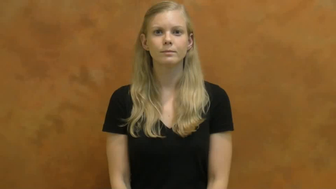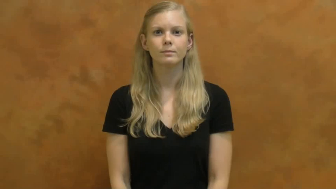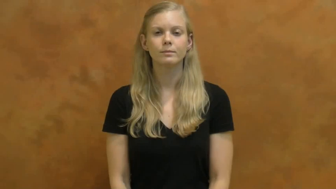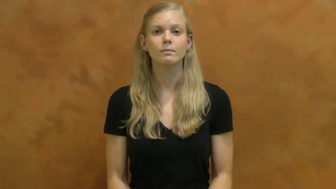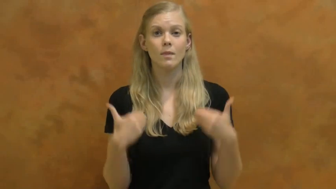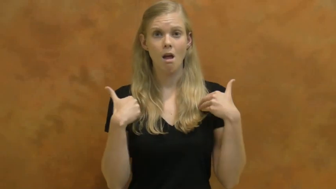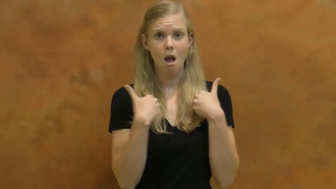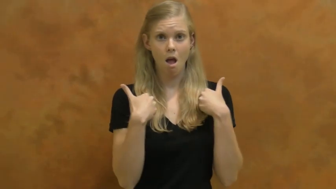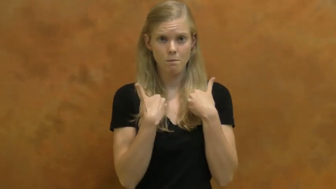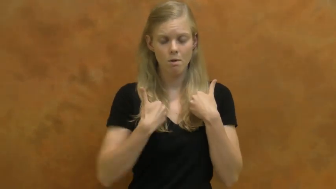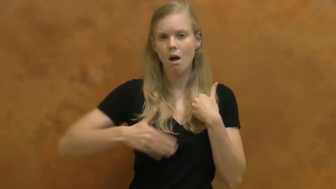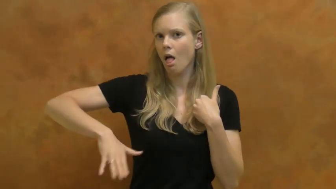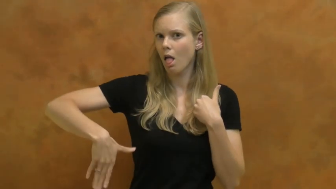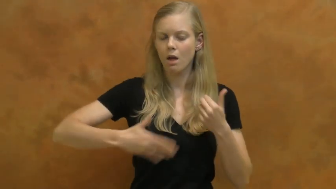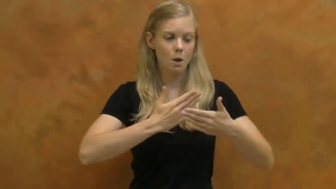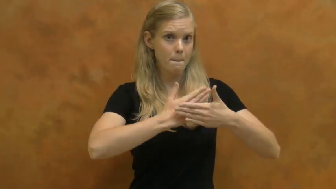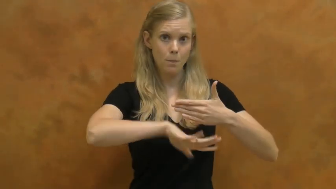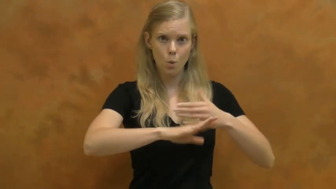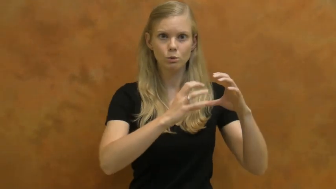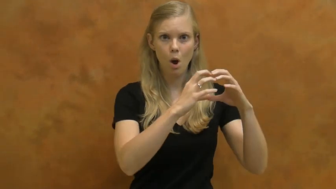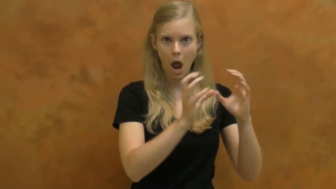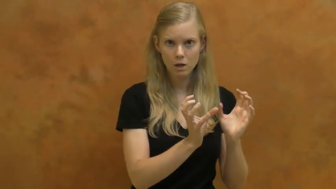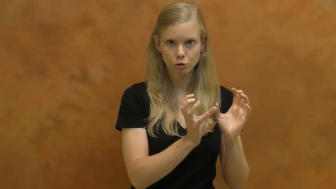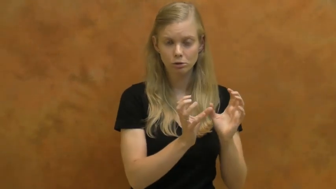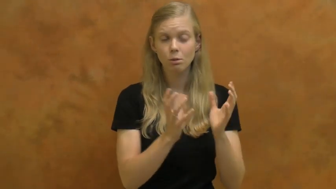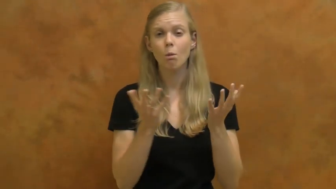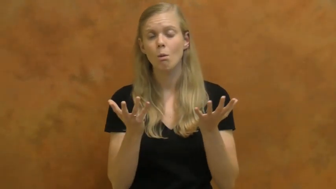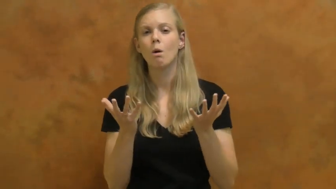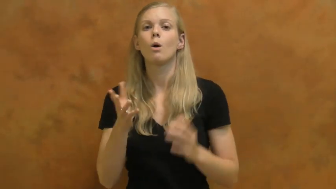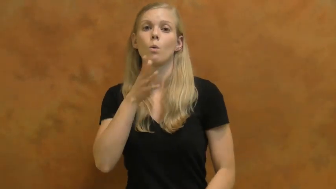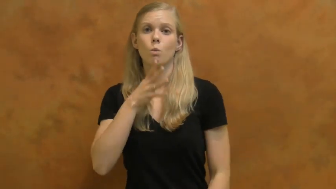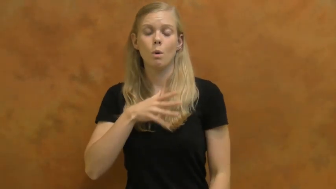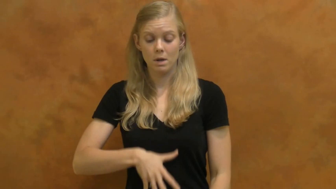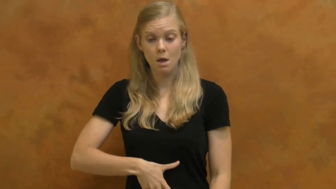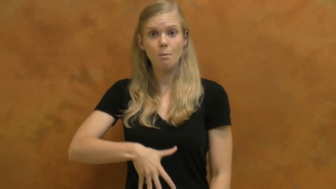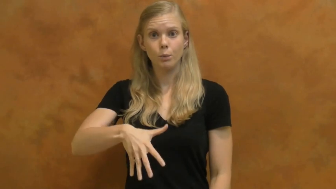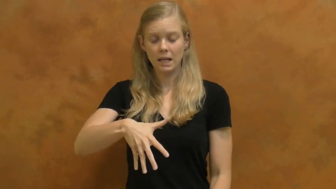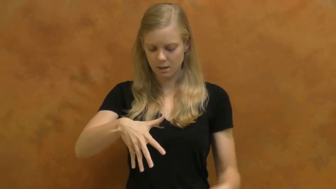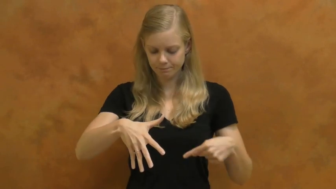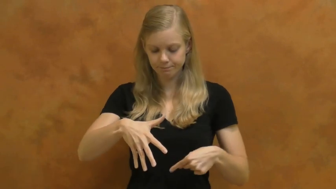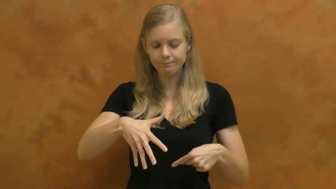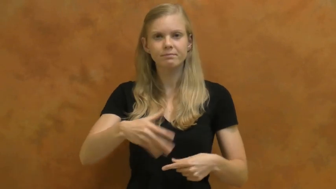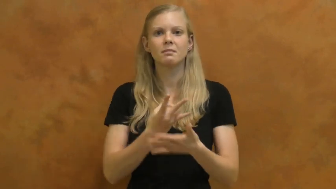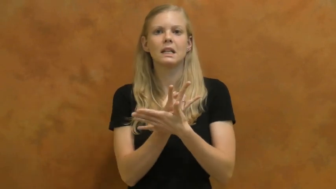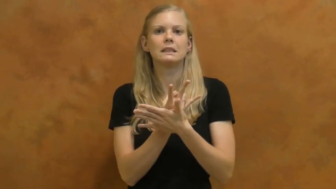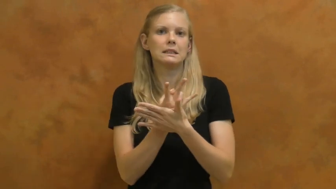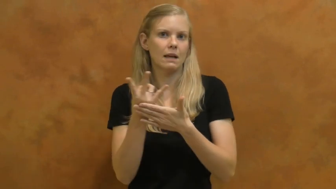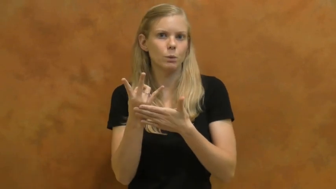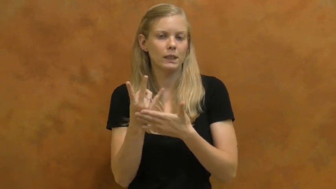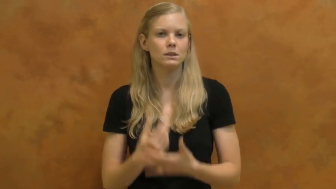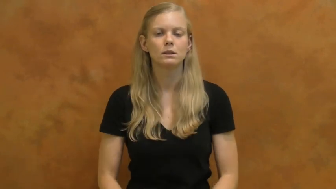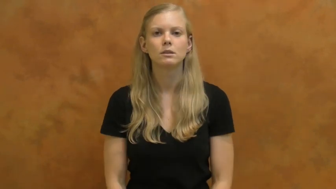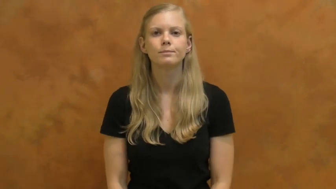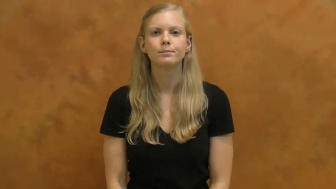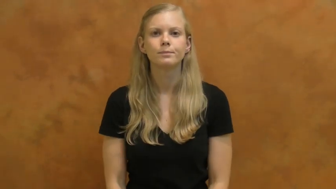fetus